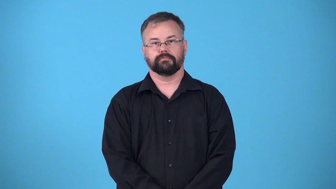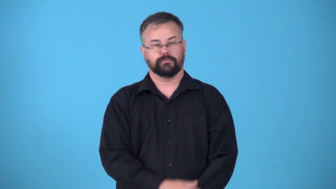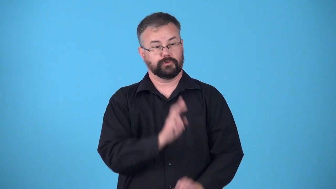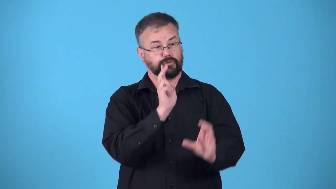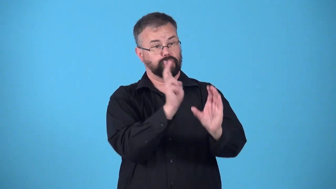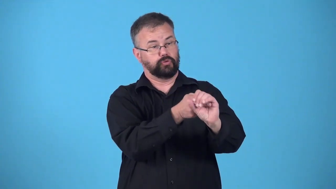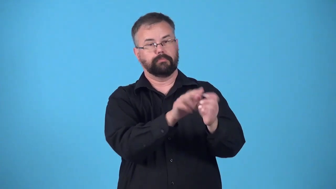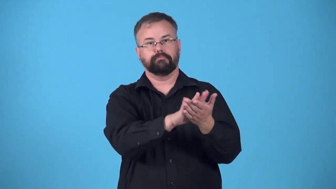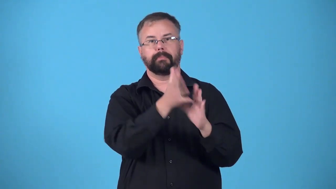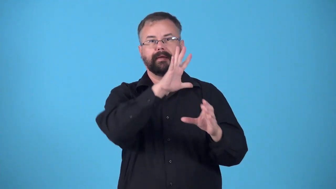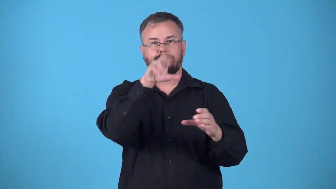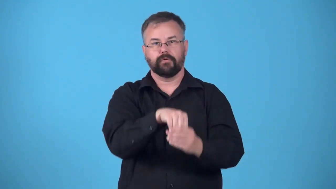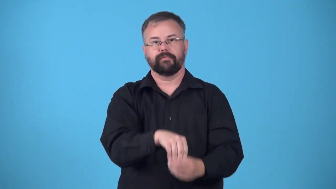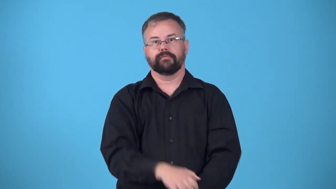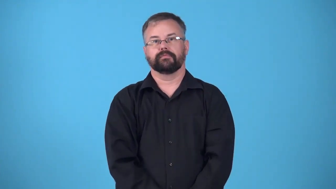catch on